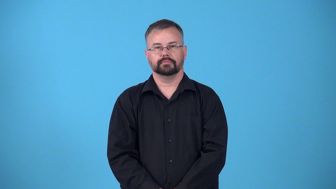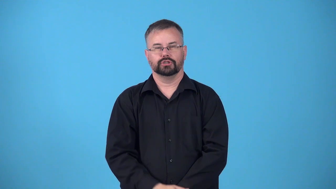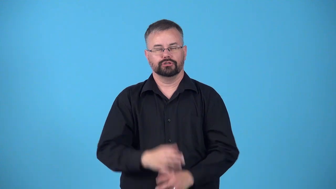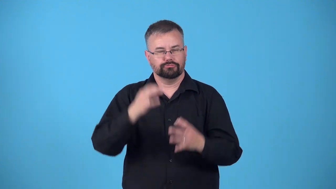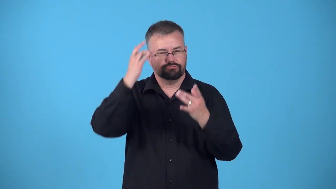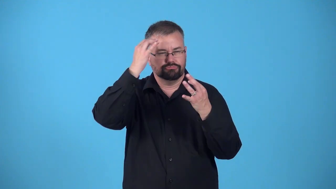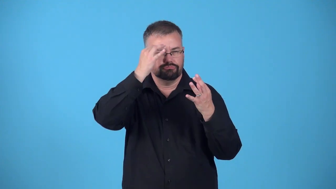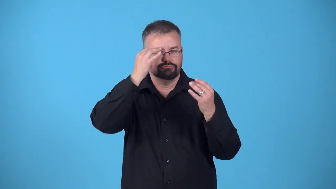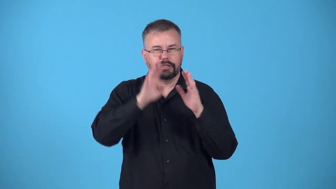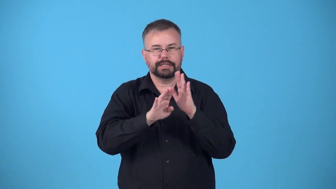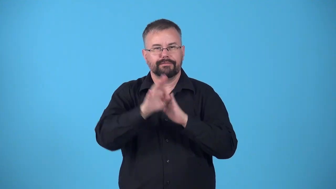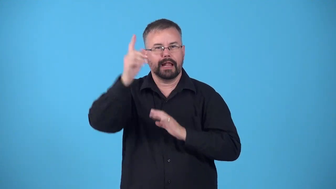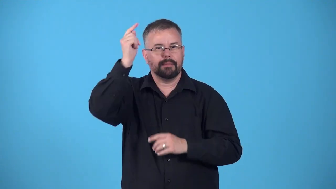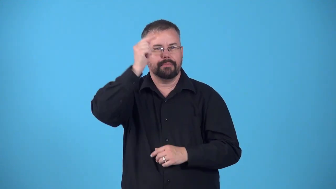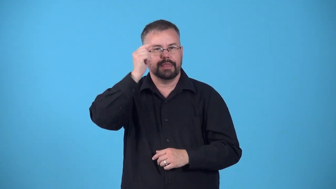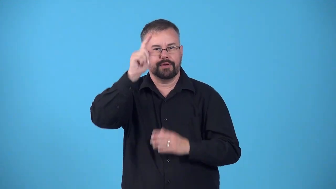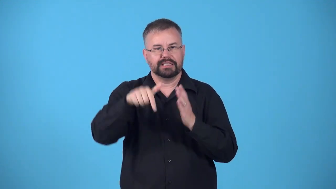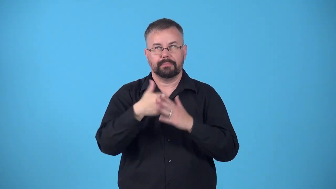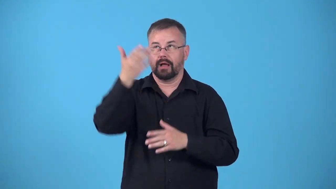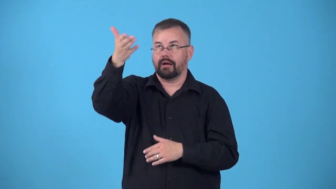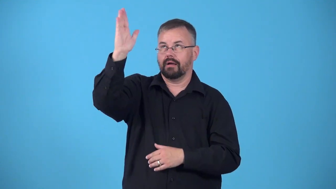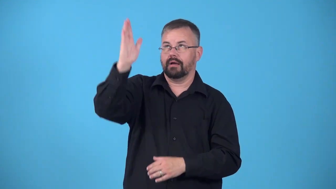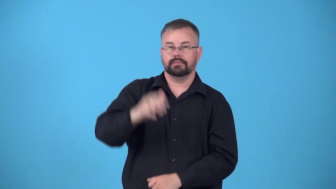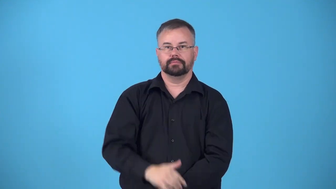theologize